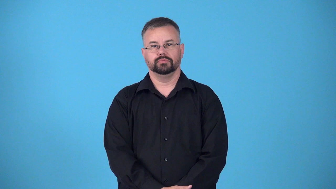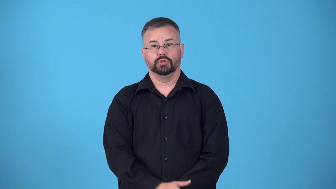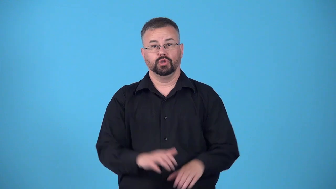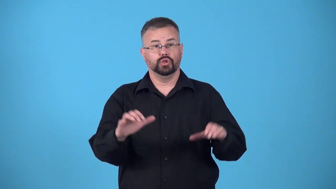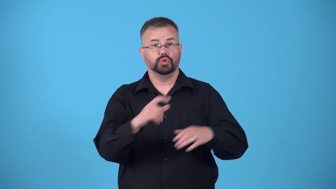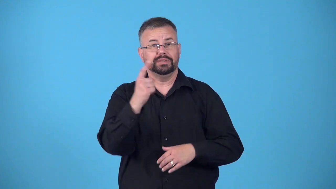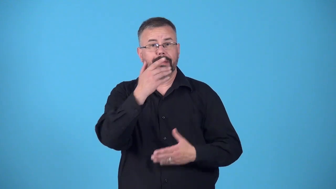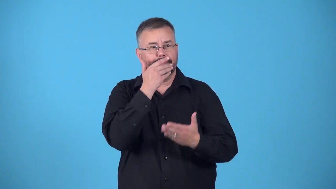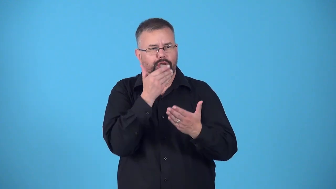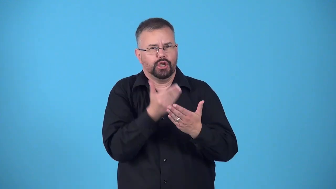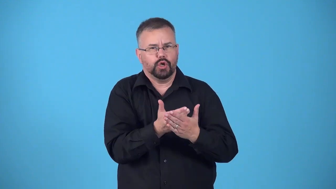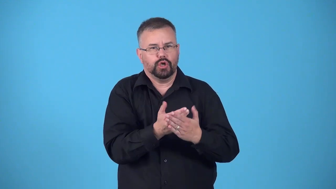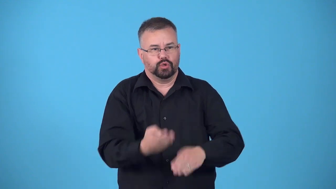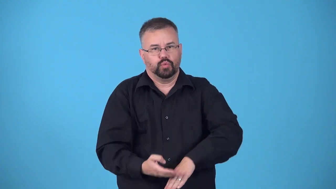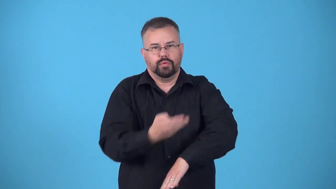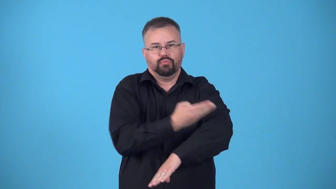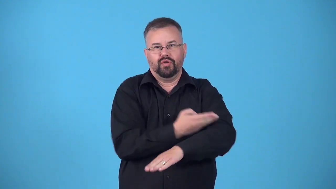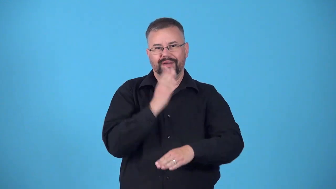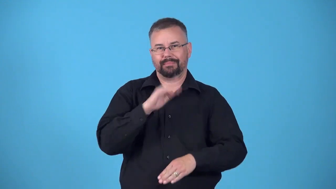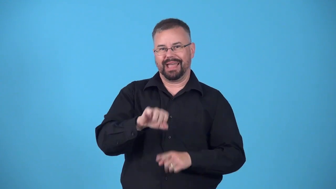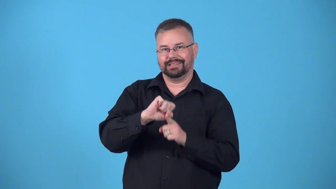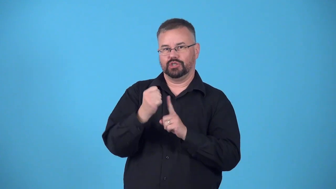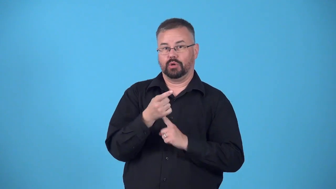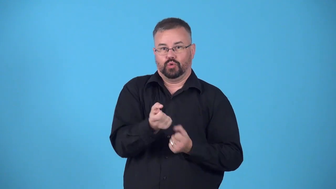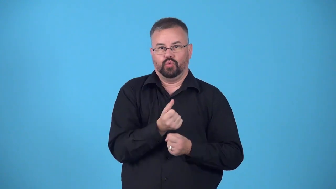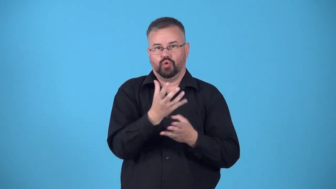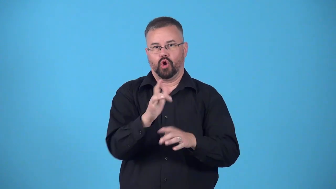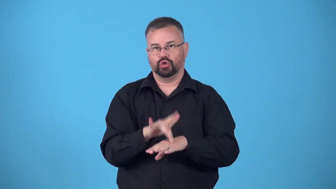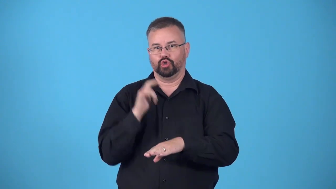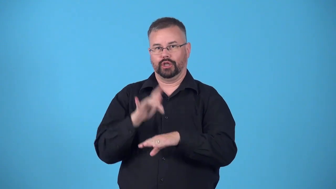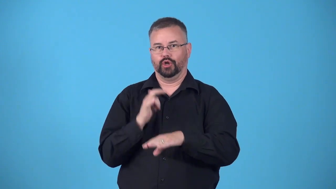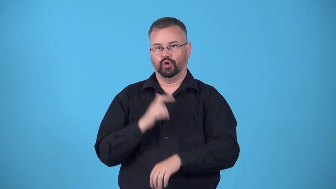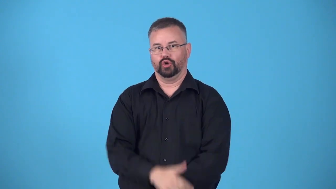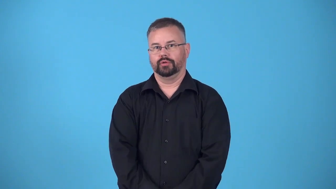reparation, make up for